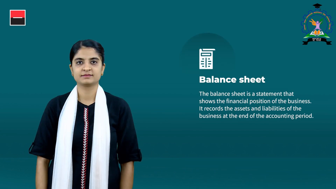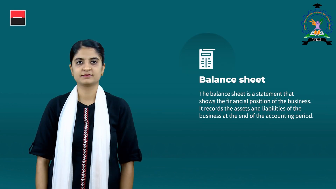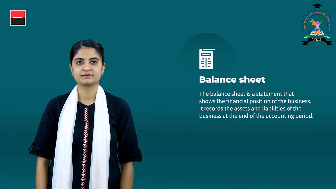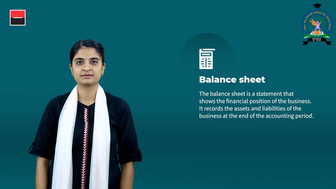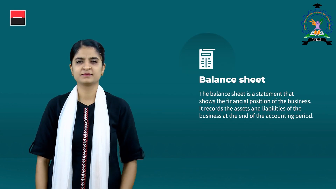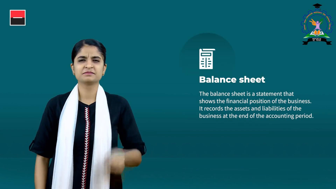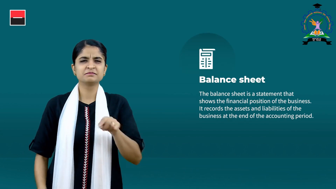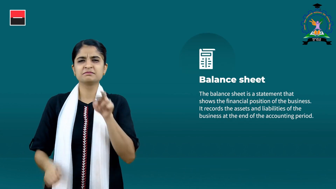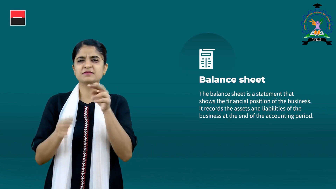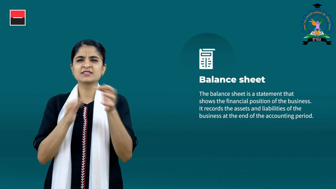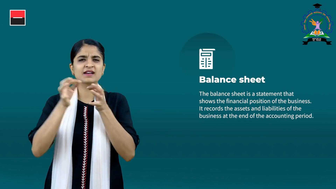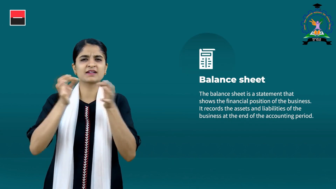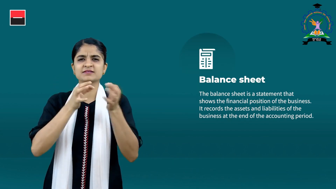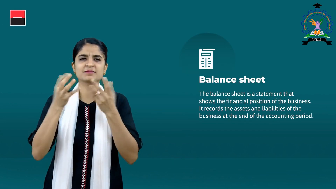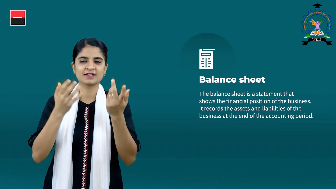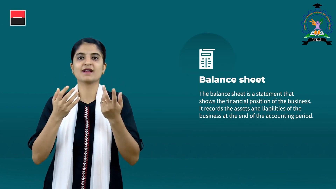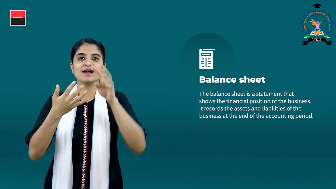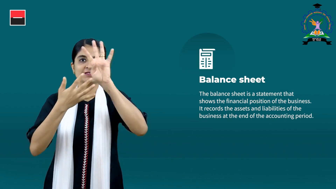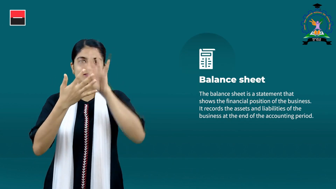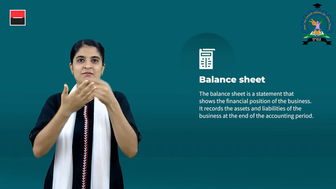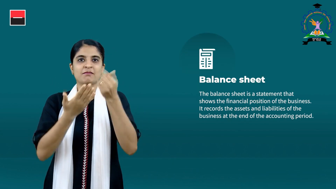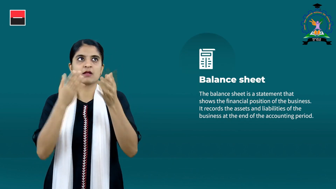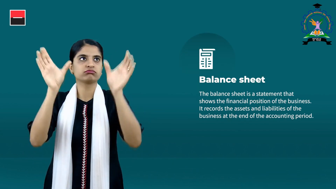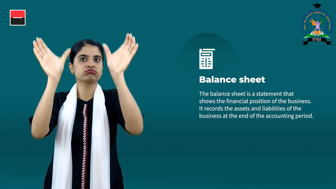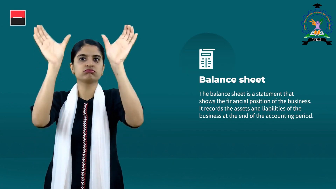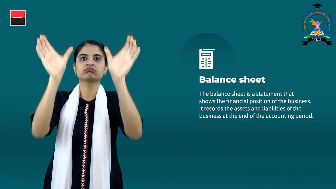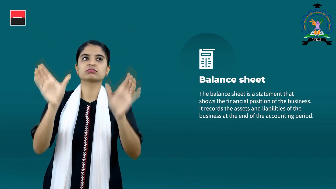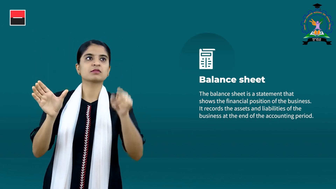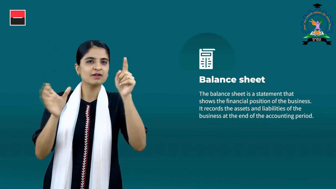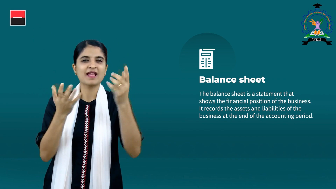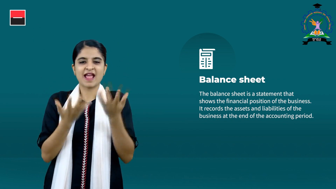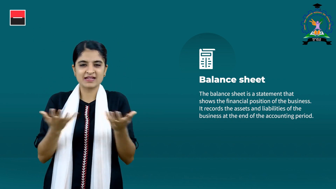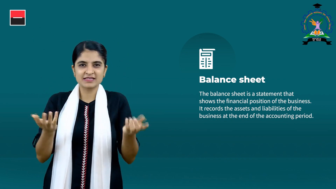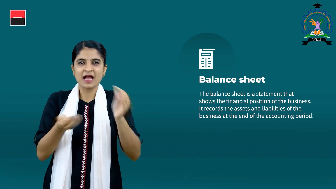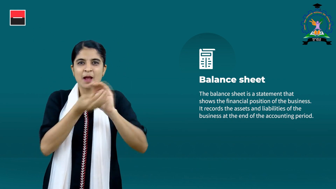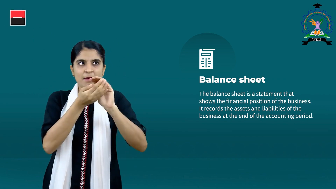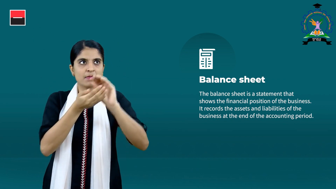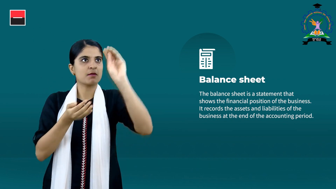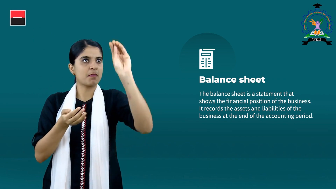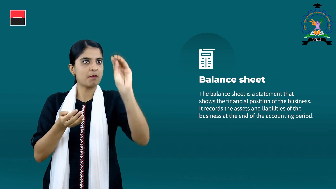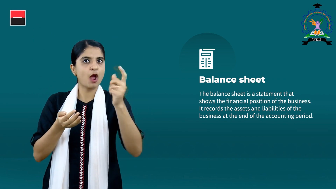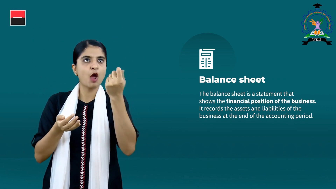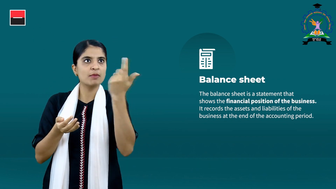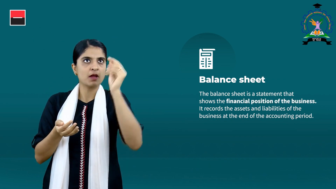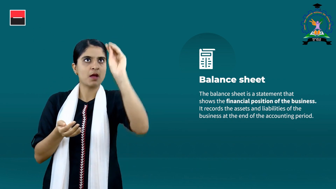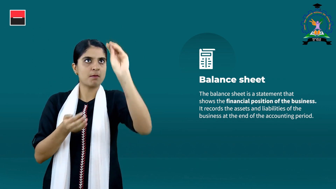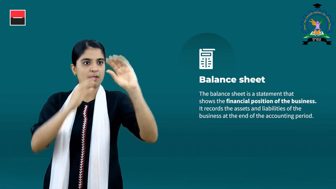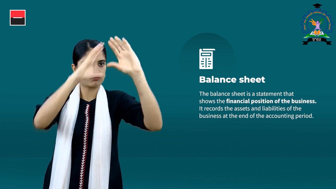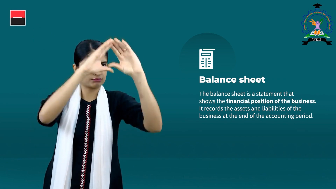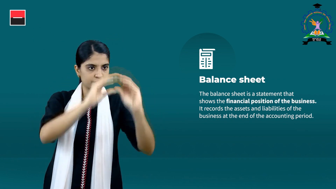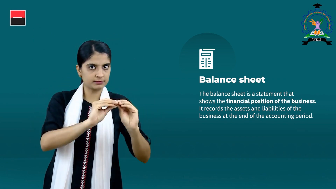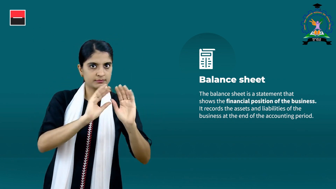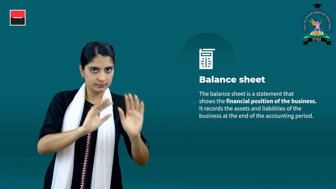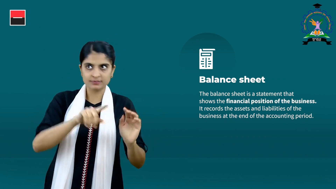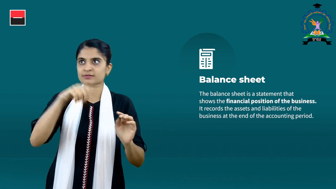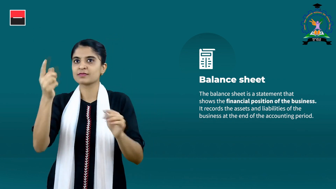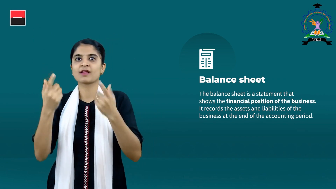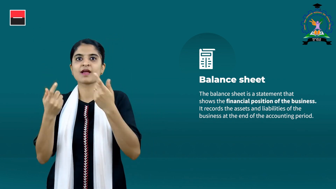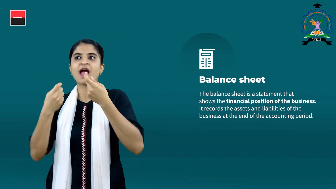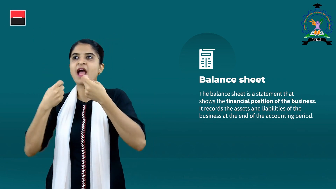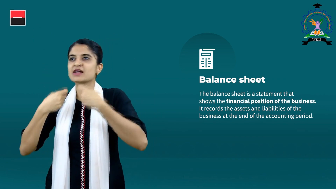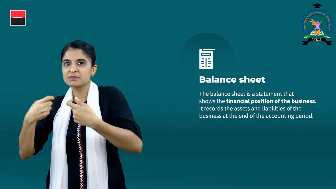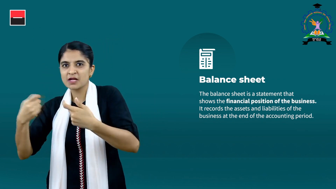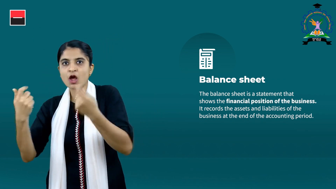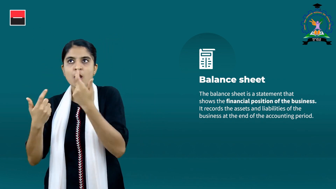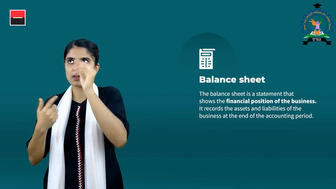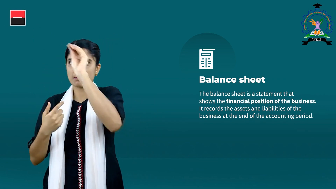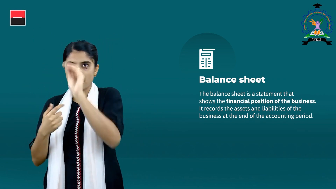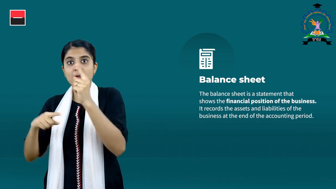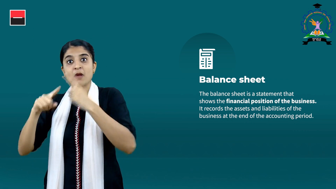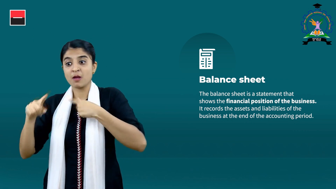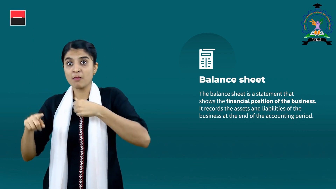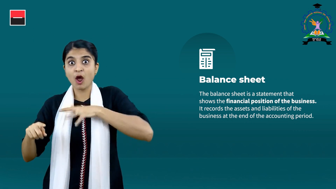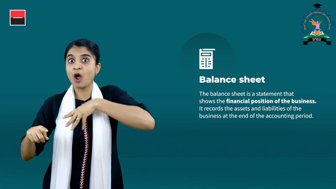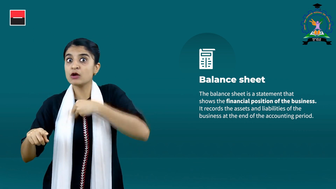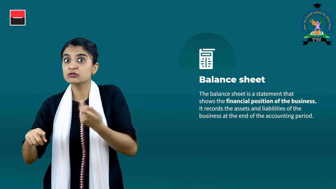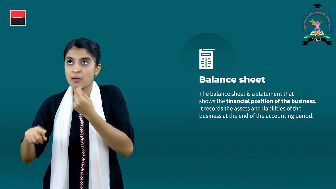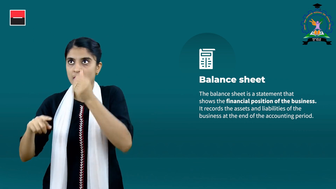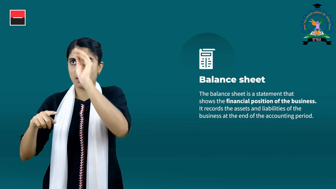Balance Sheet